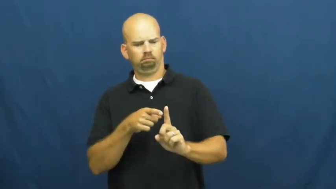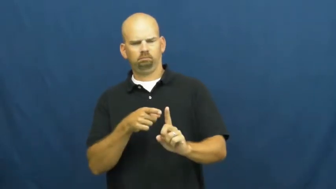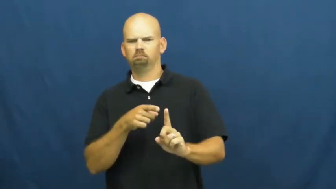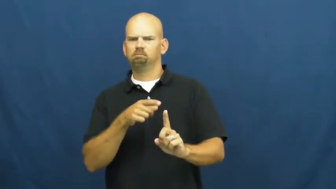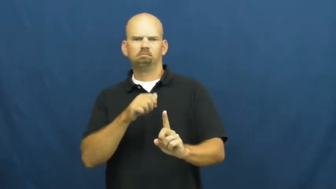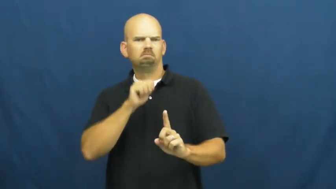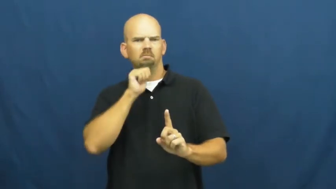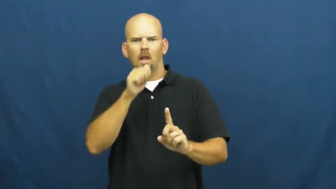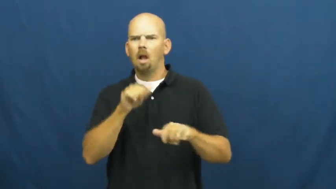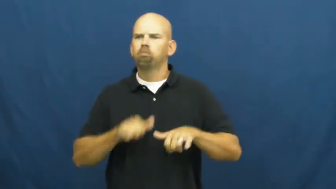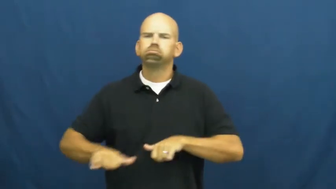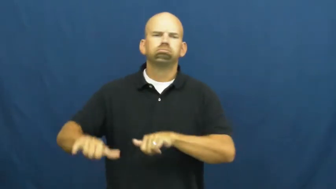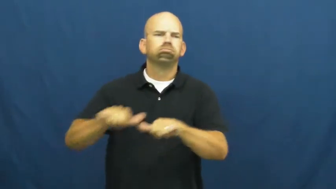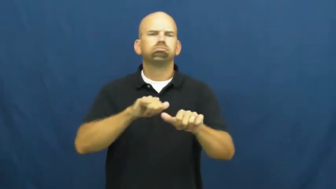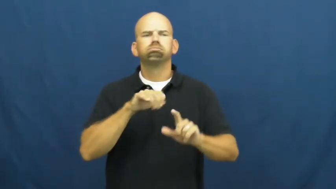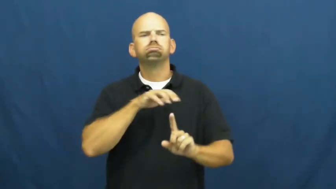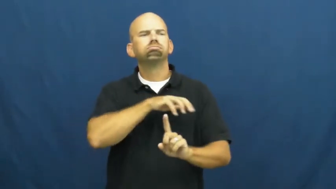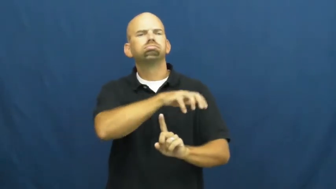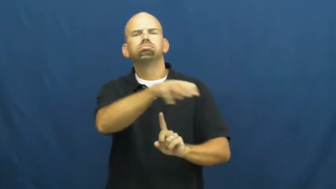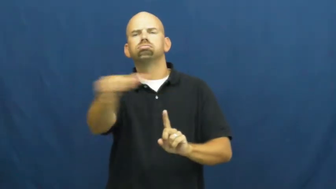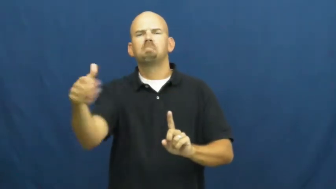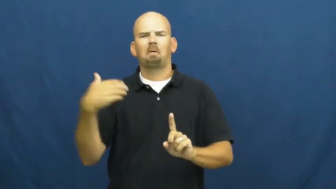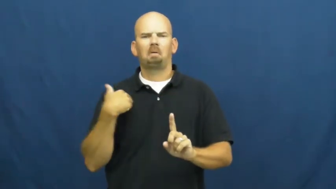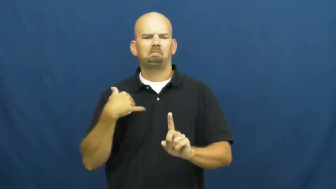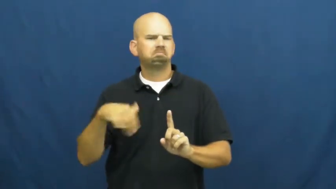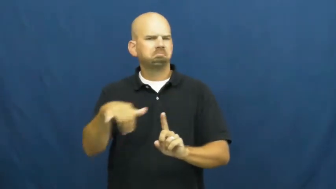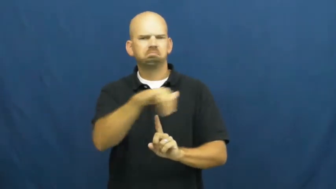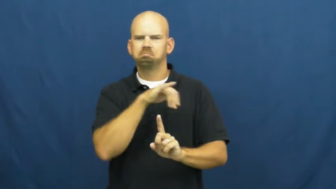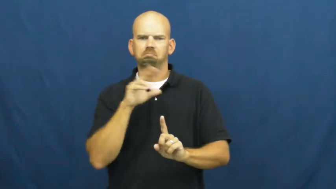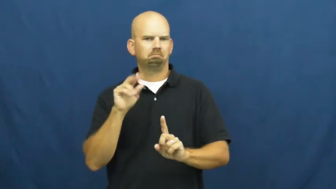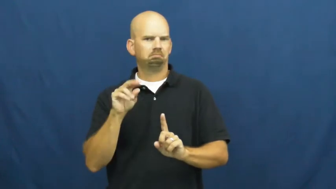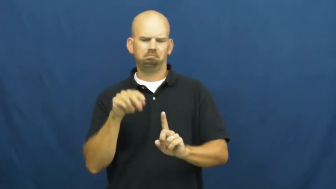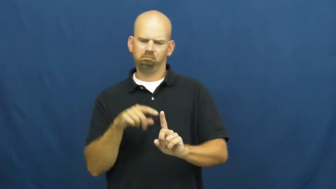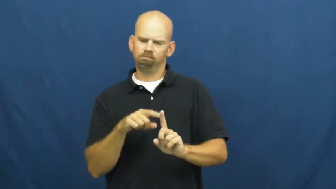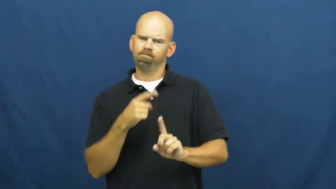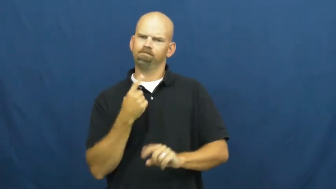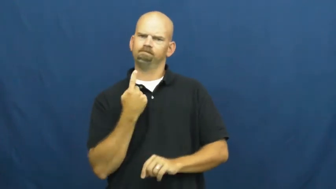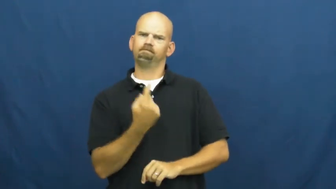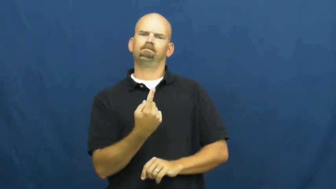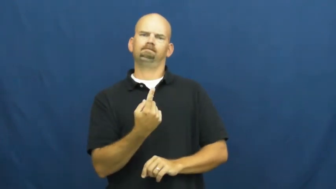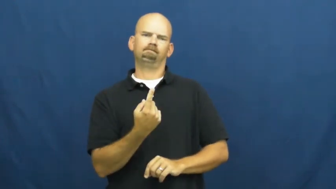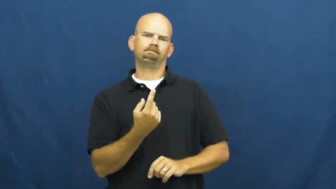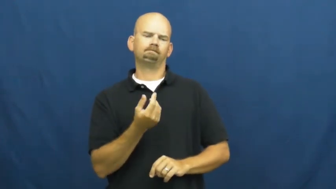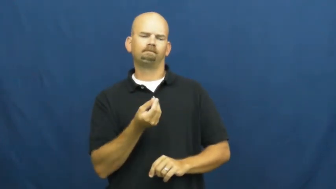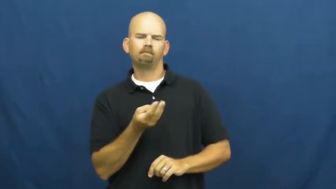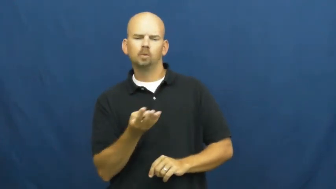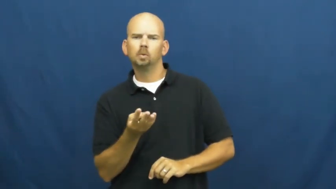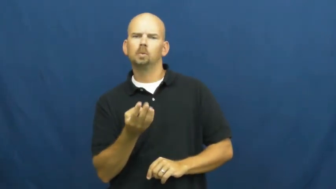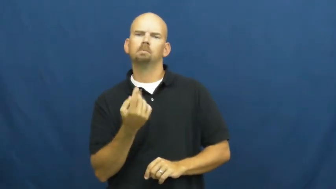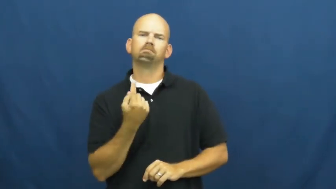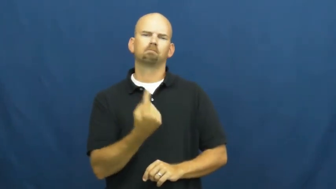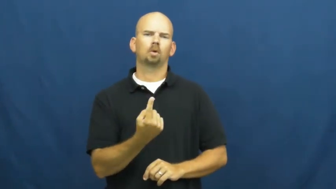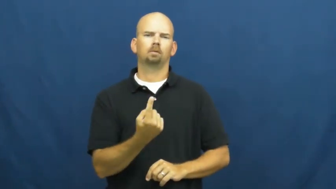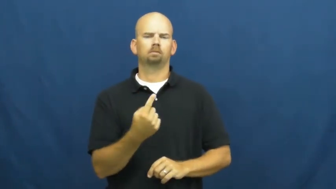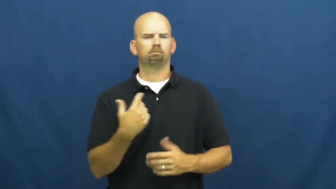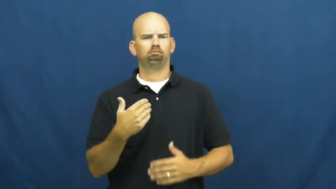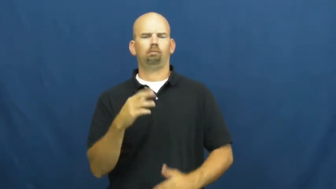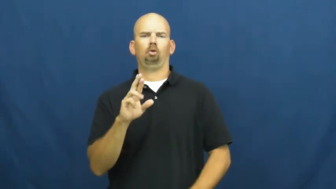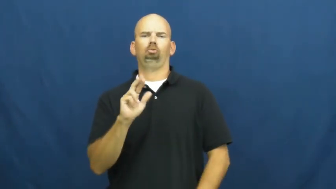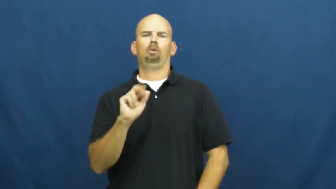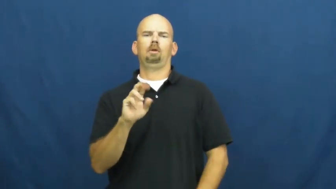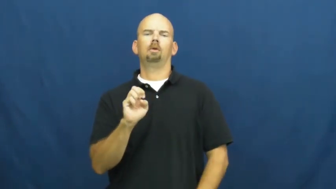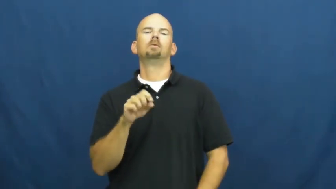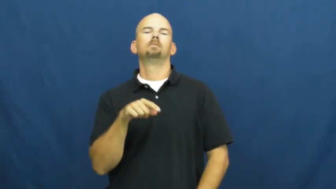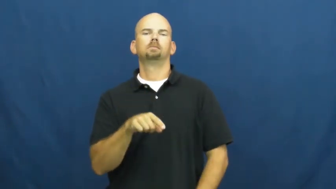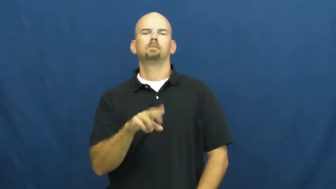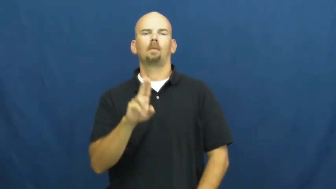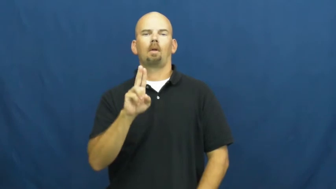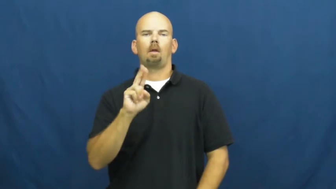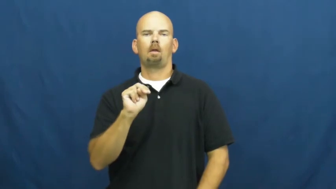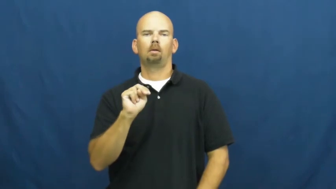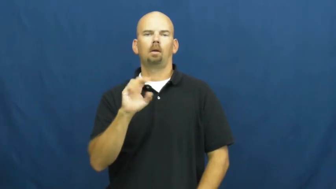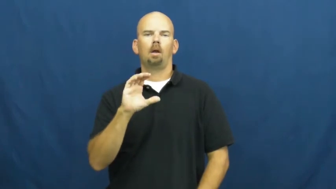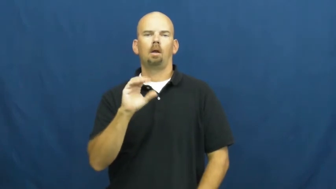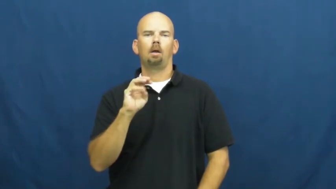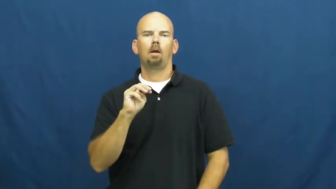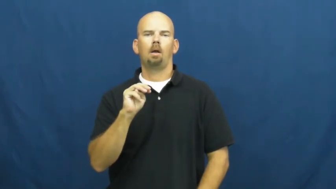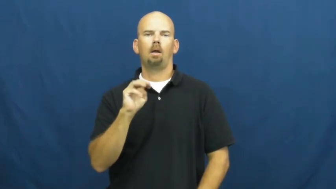nonstandard,uncommon,obscure